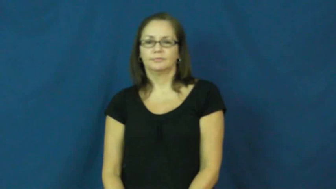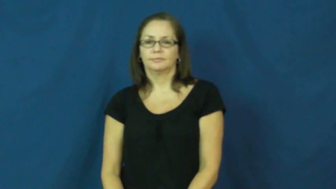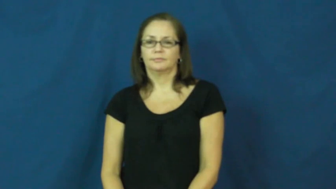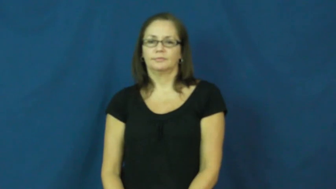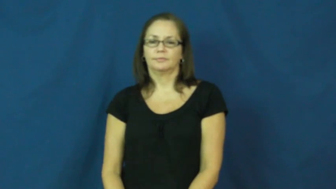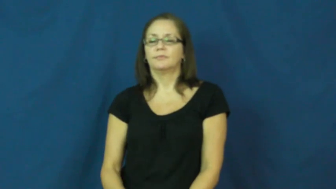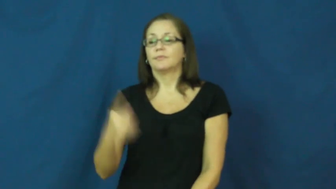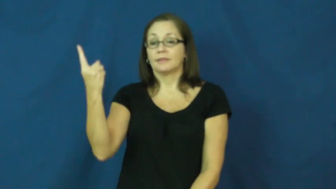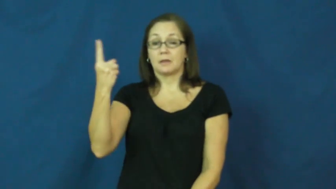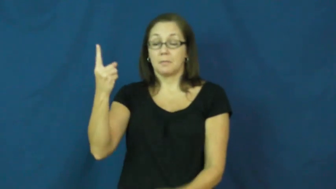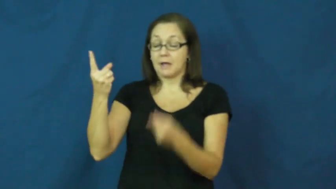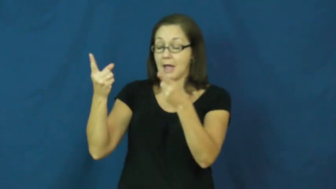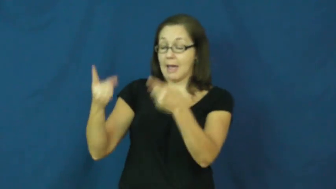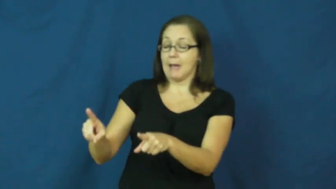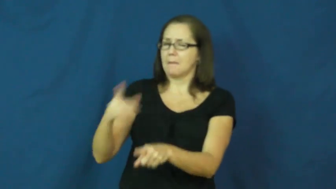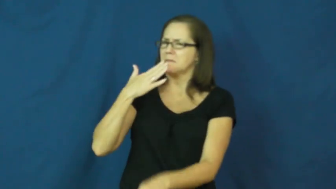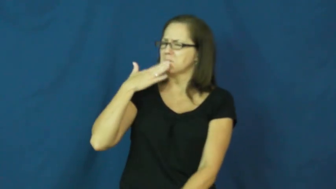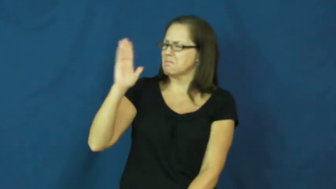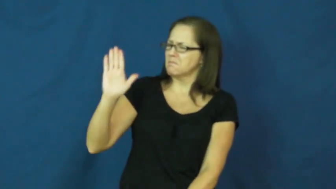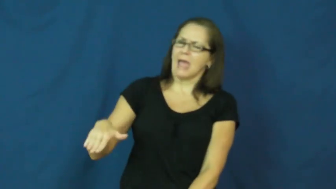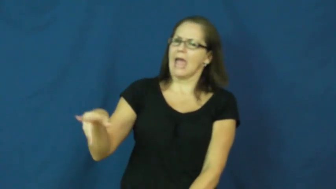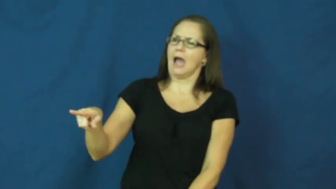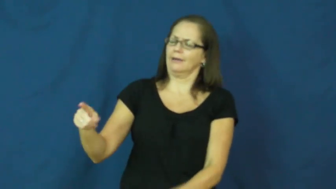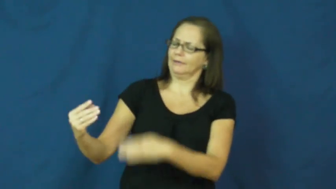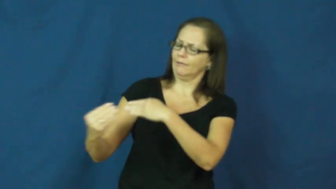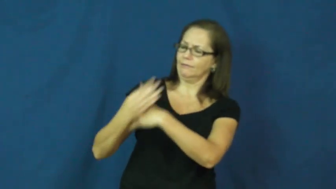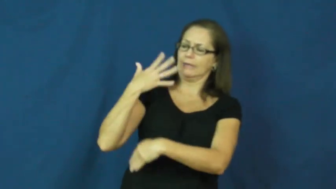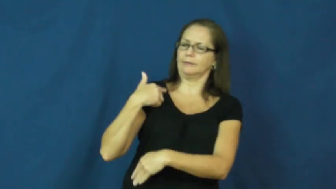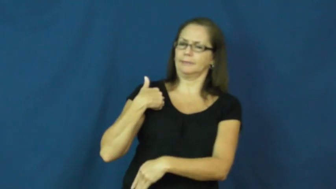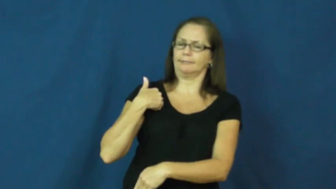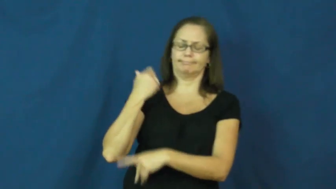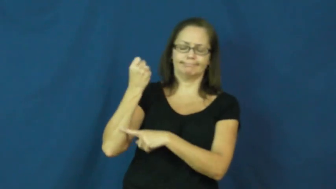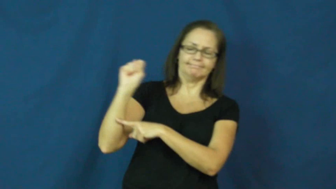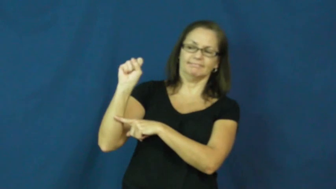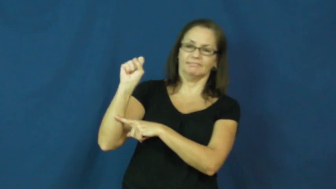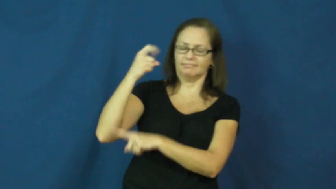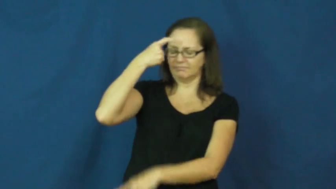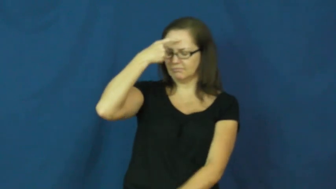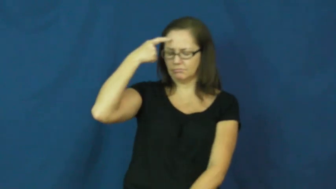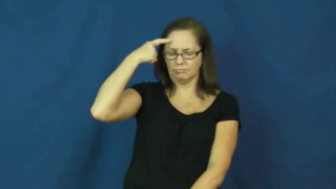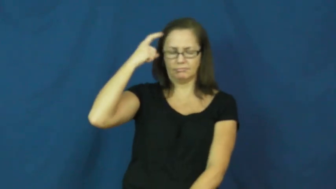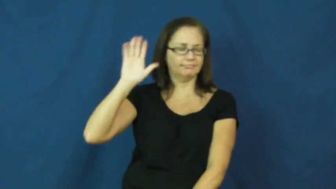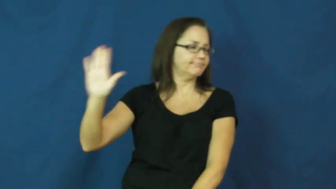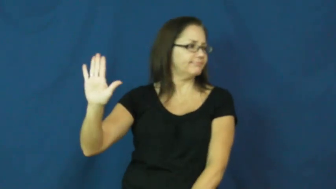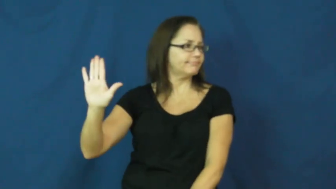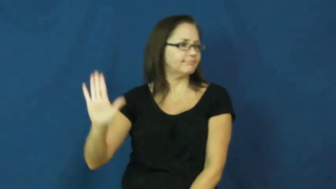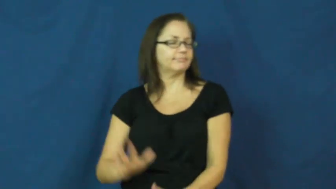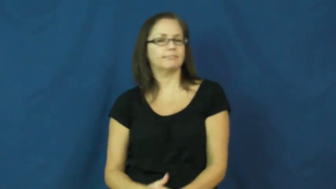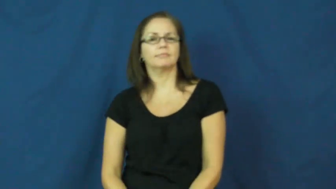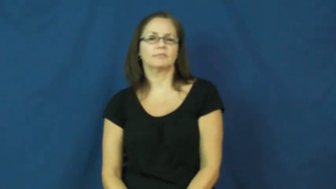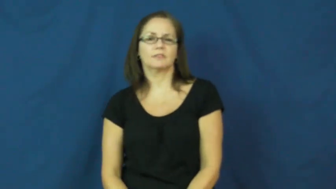chip on your shoulder